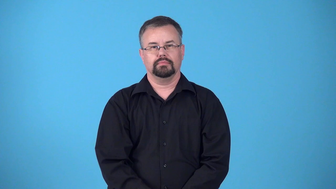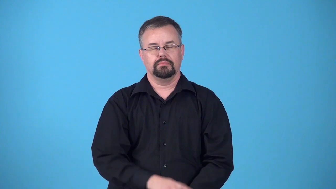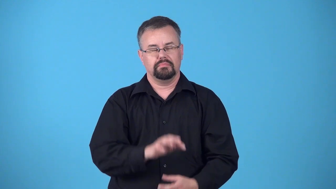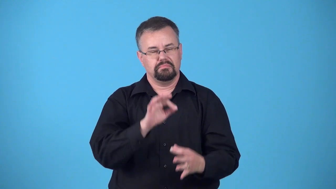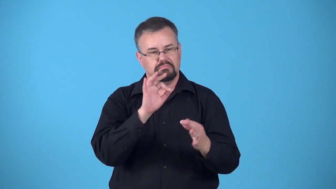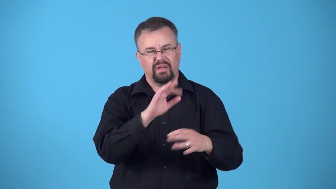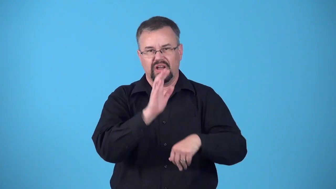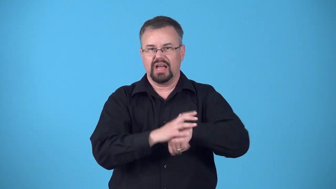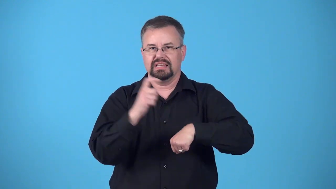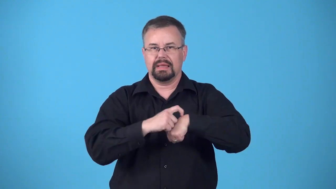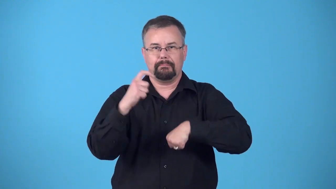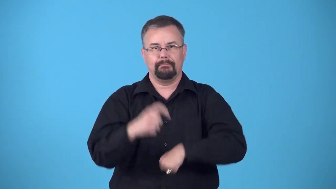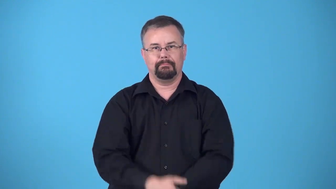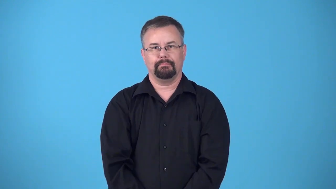on the stroke, at the stroke of